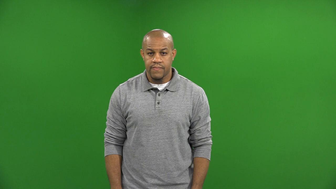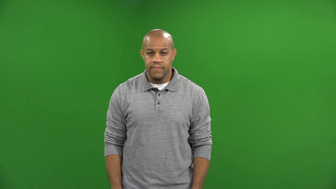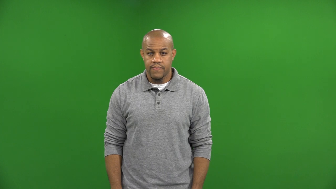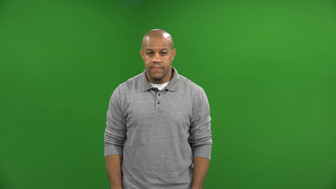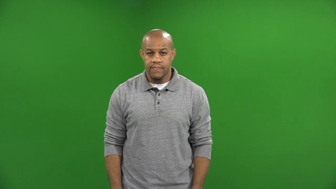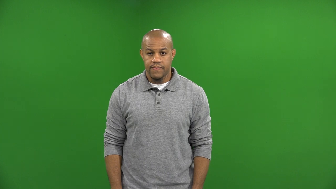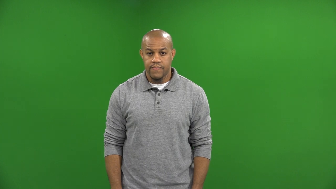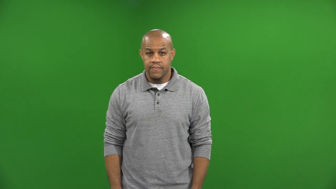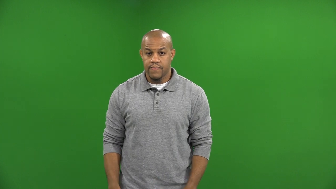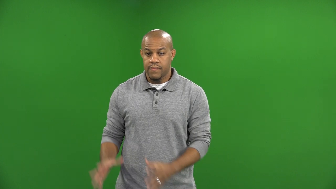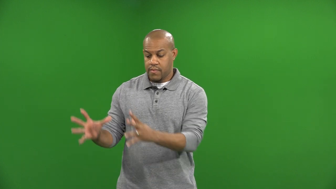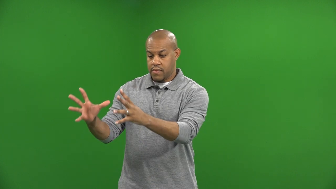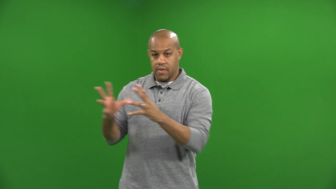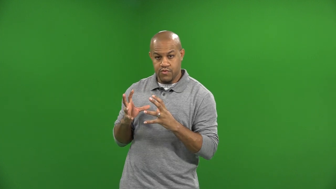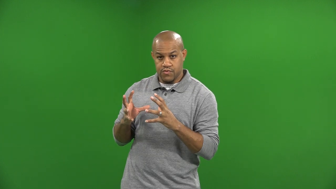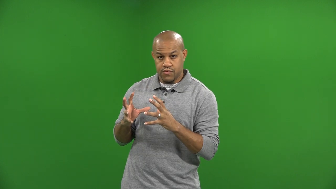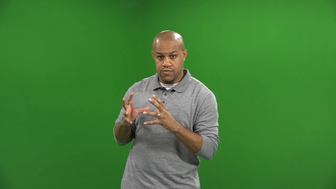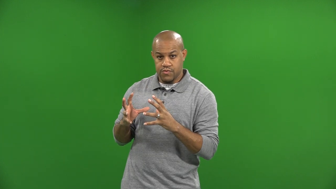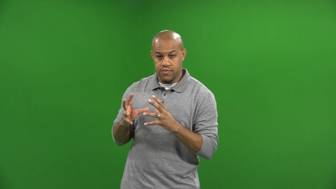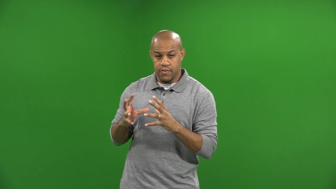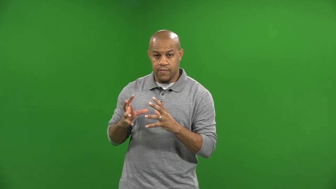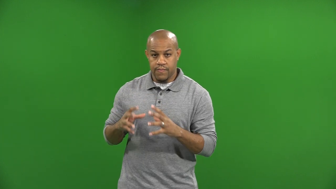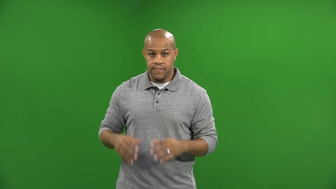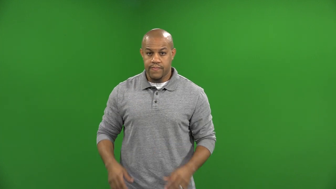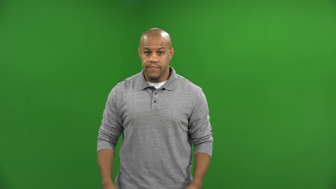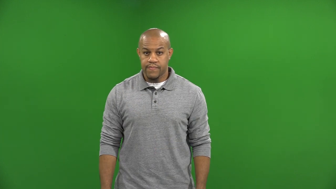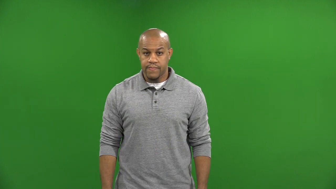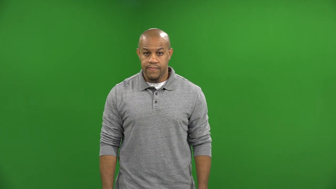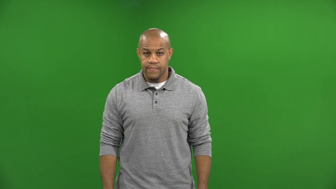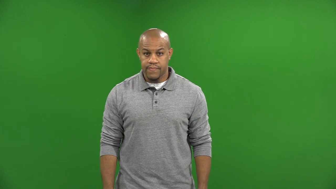Catch the basketball